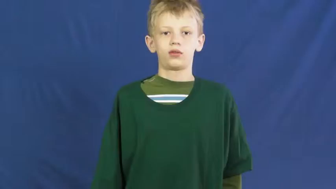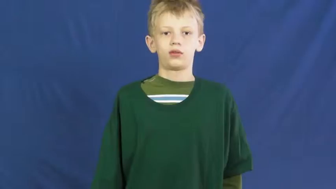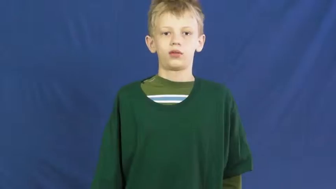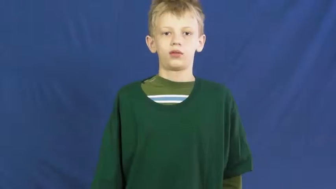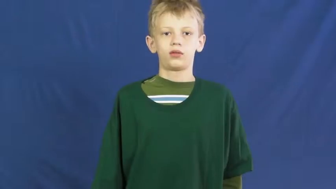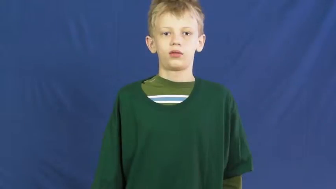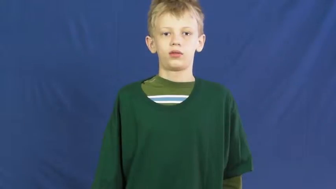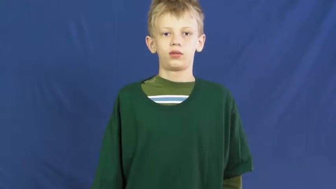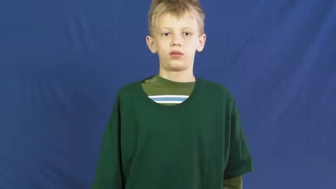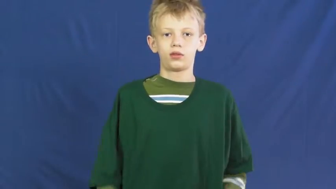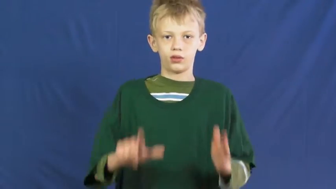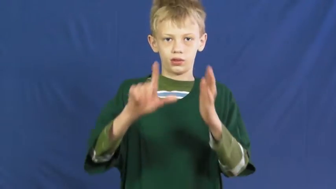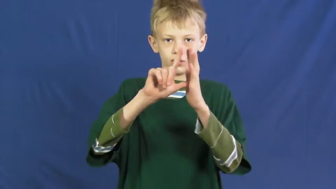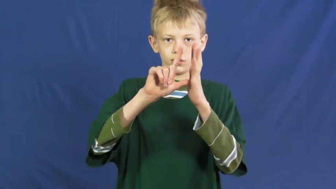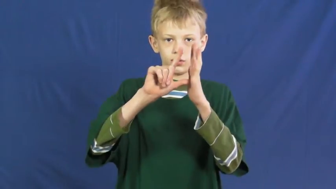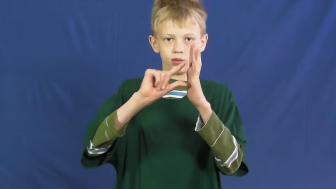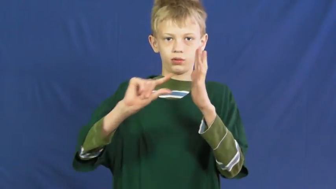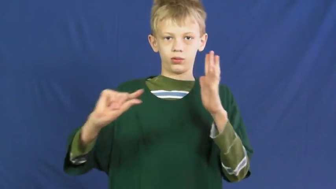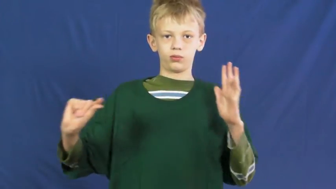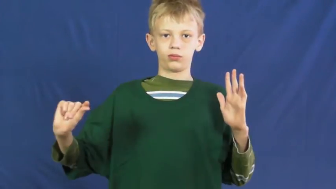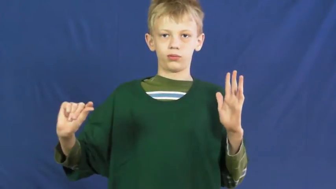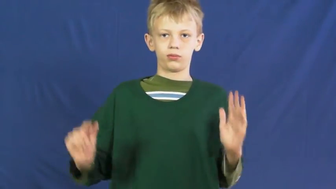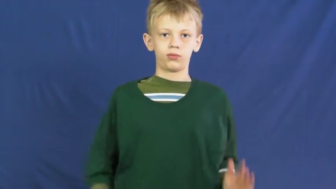pennant